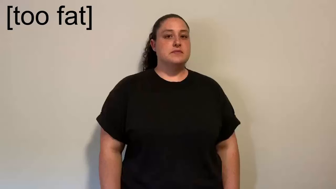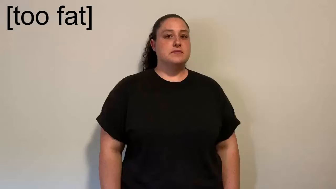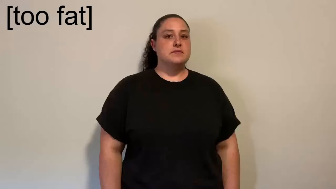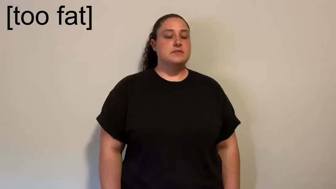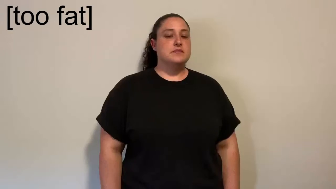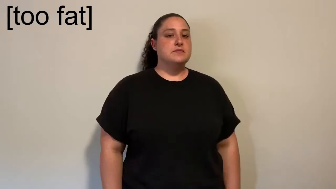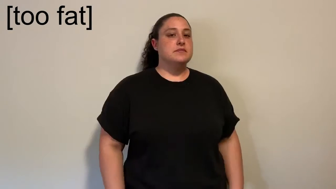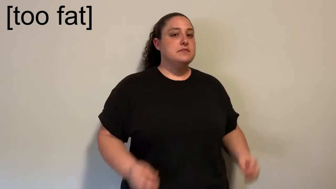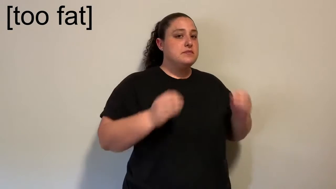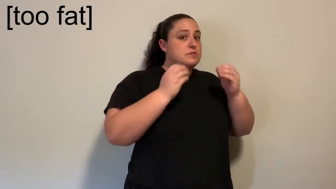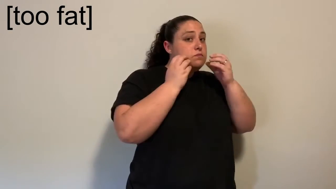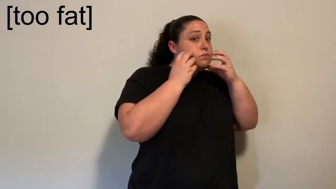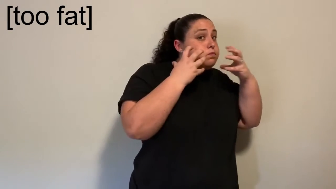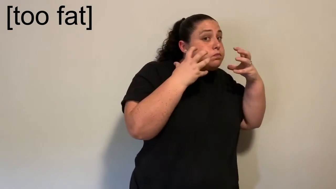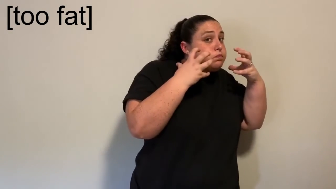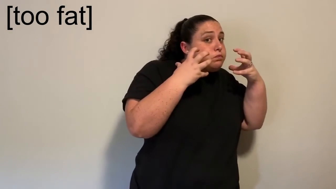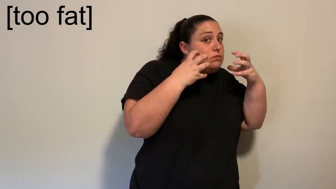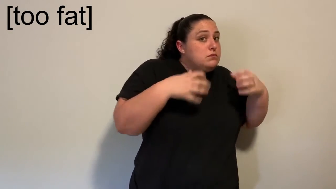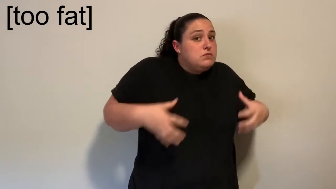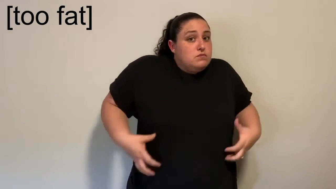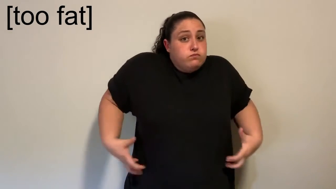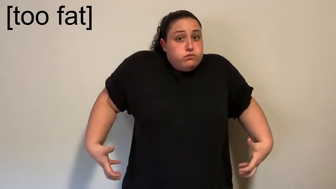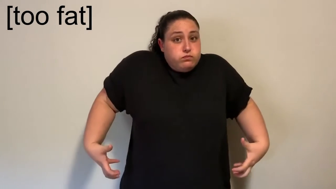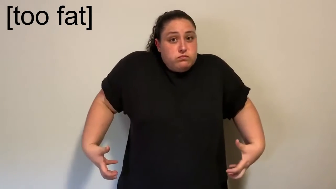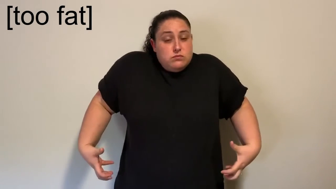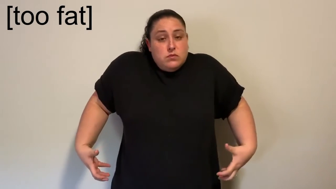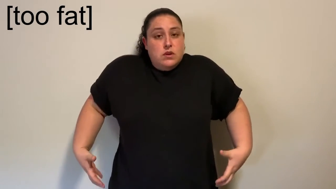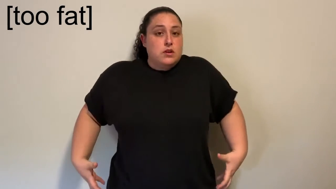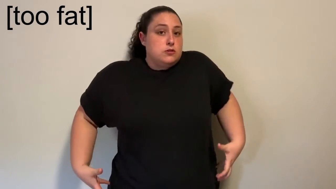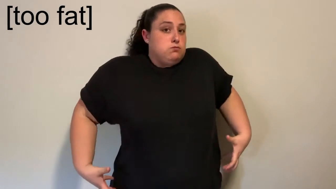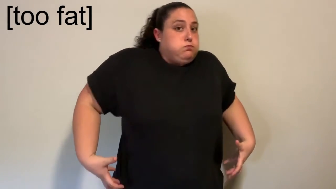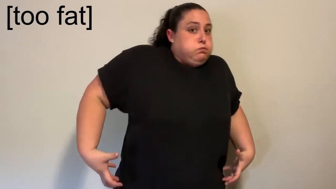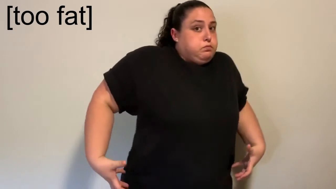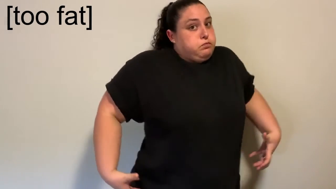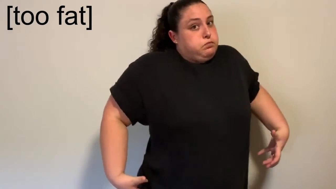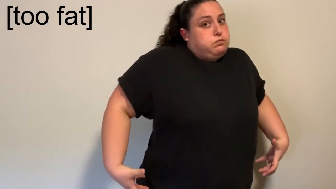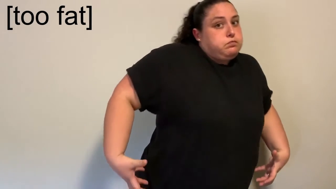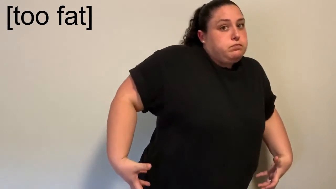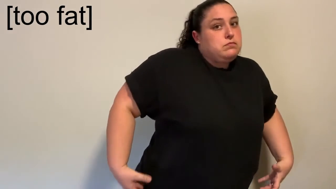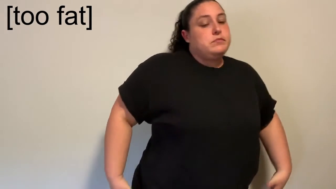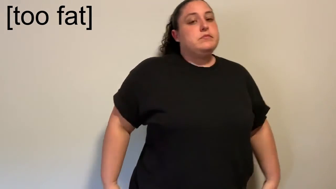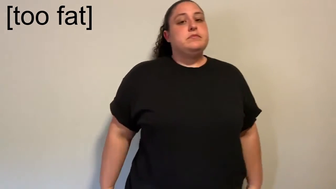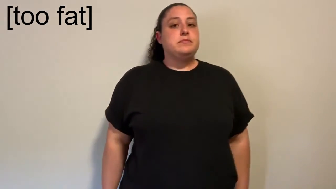too fat